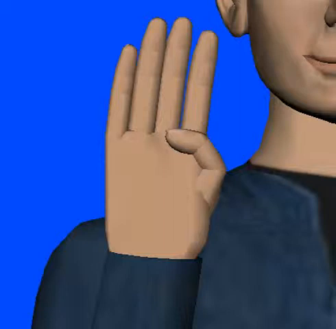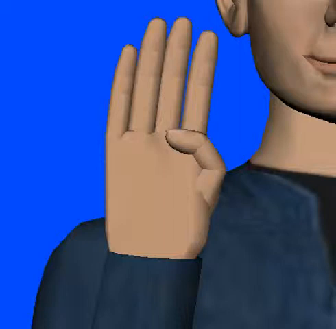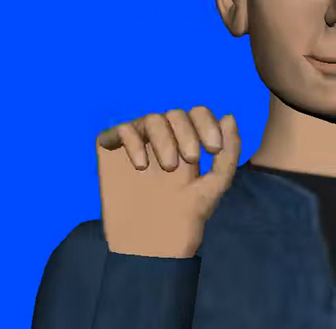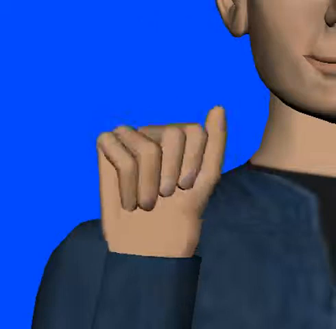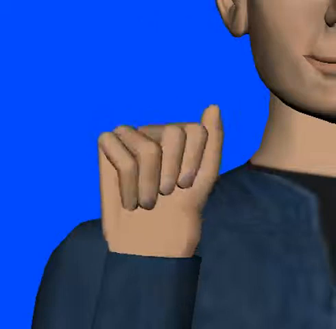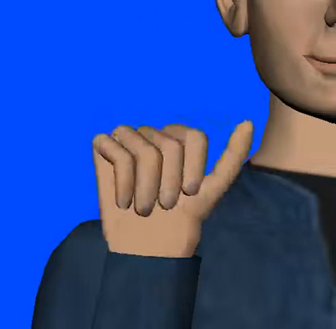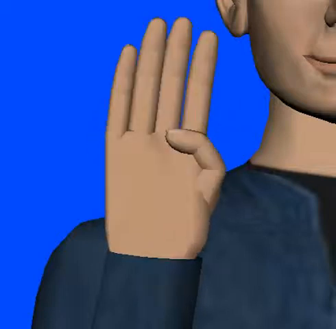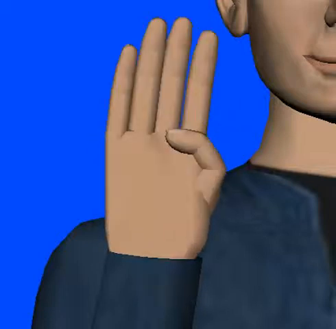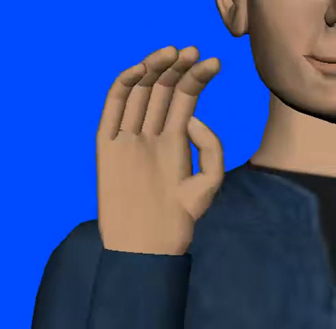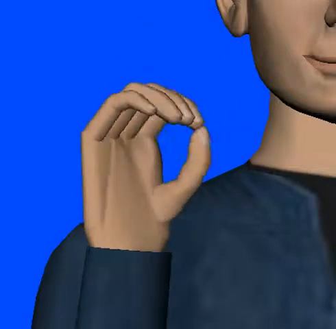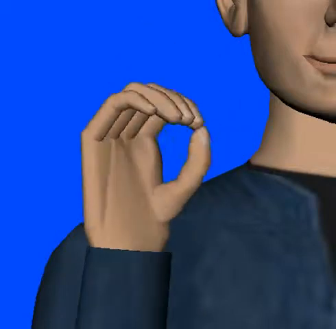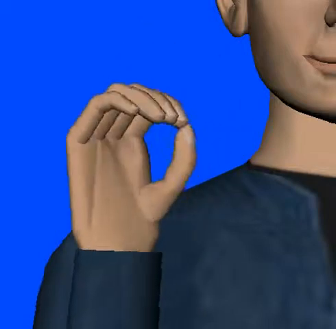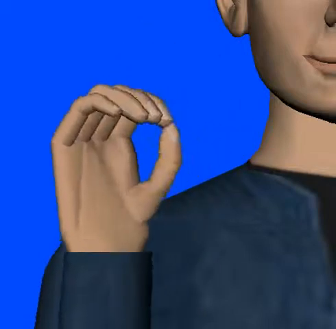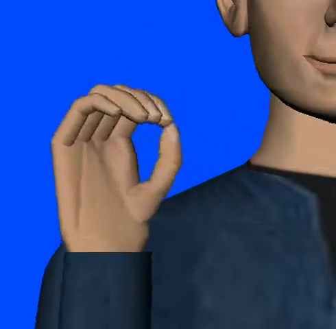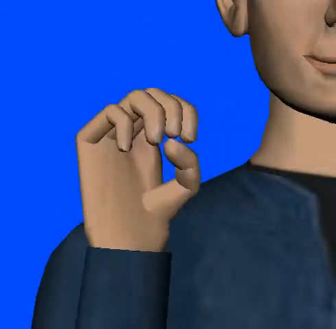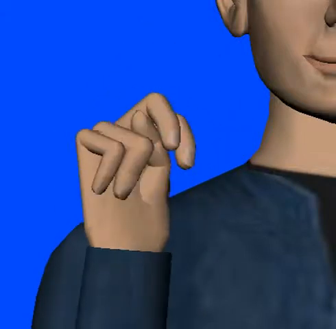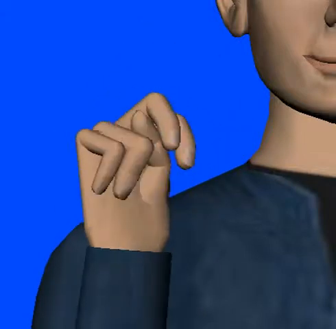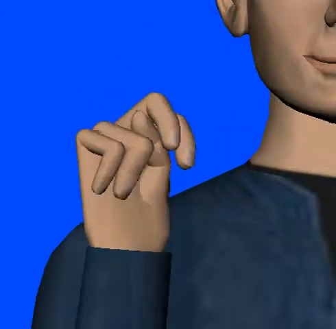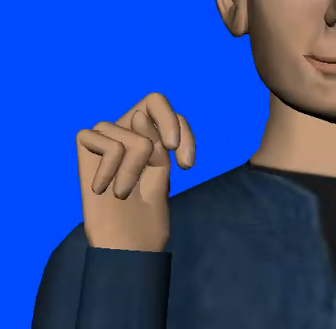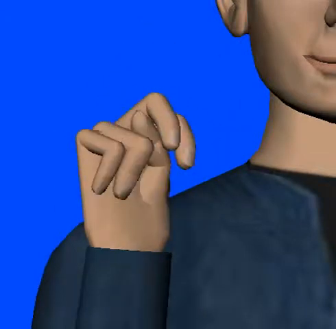baboon